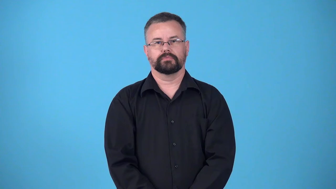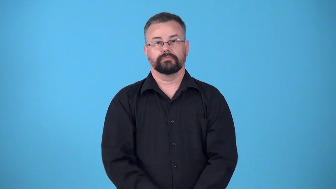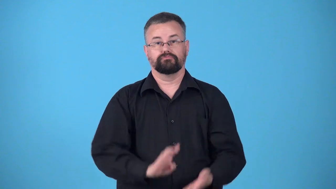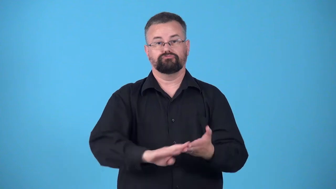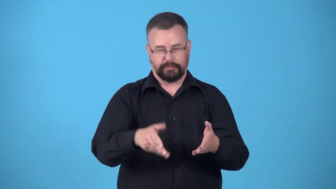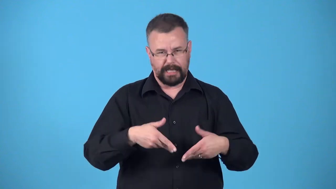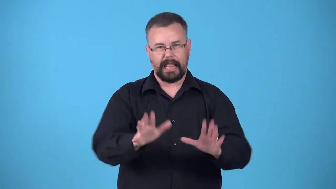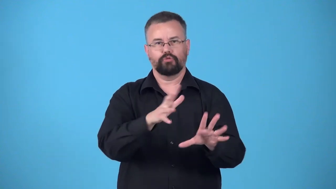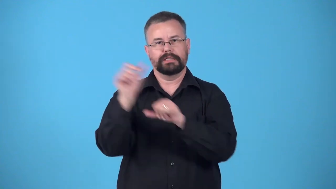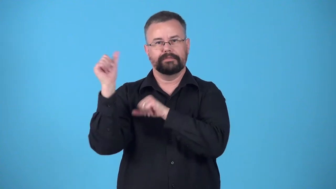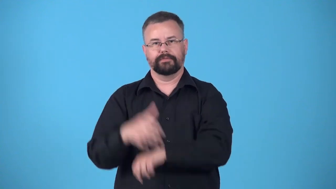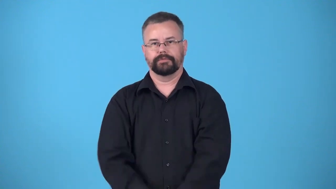discharge